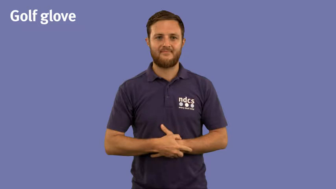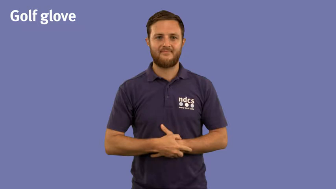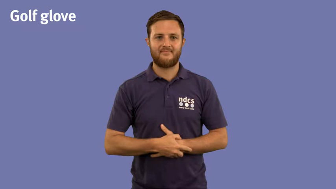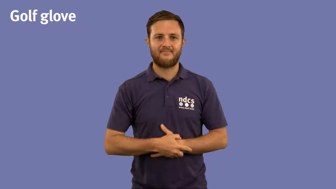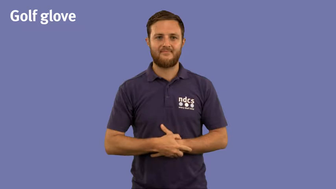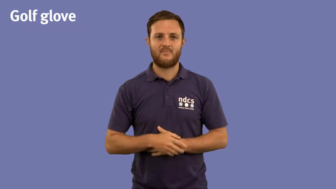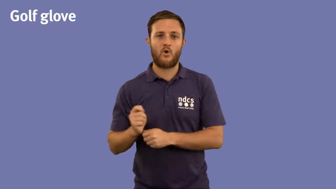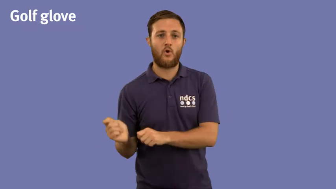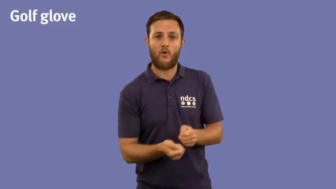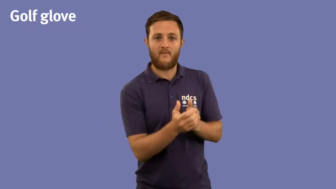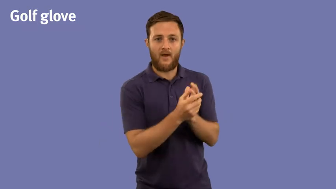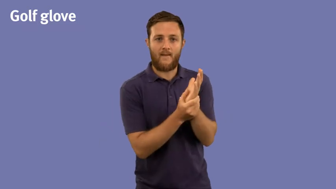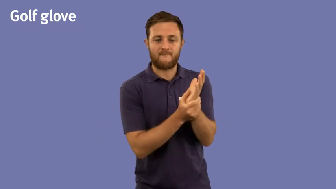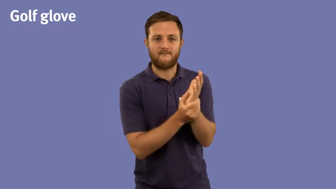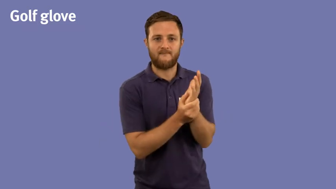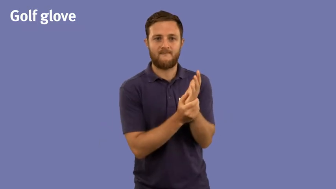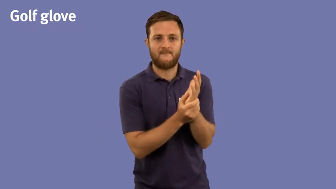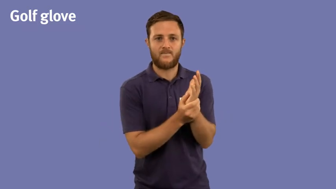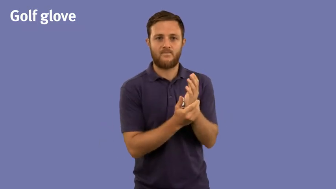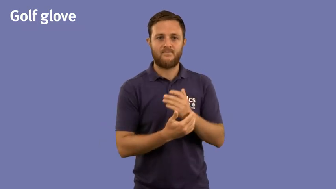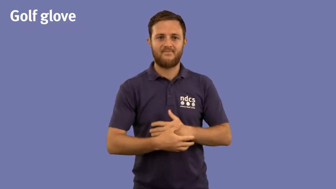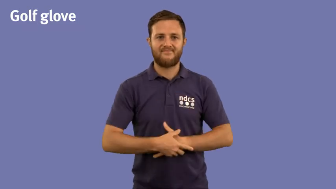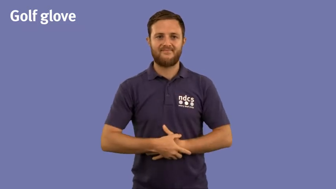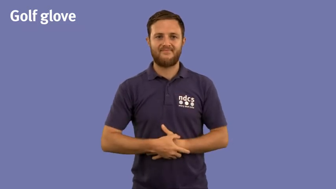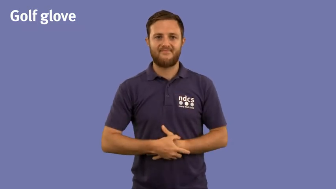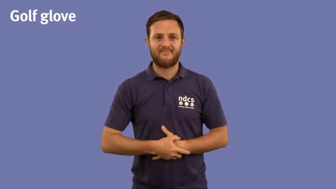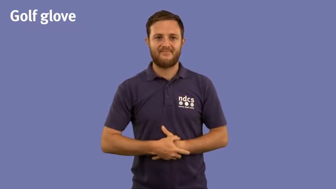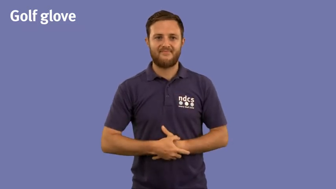Golf glove